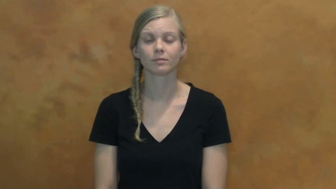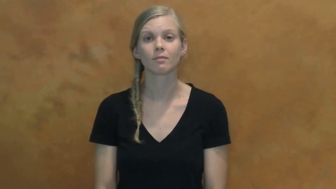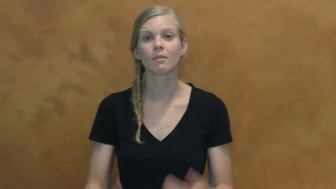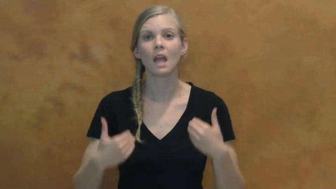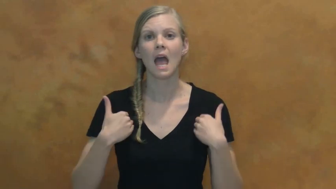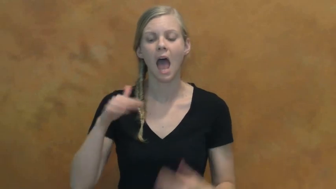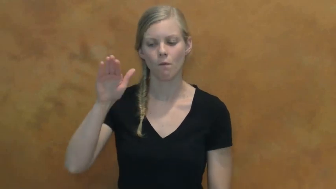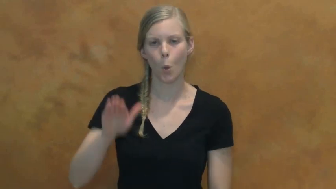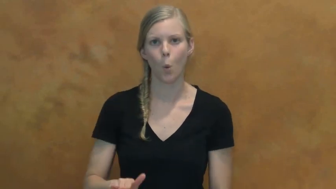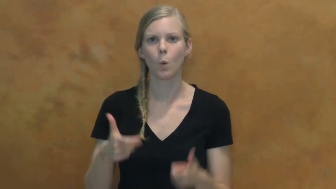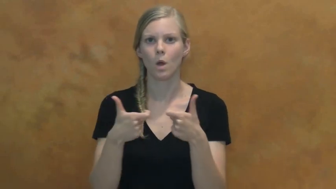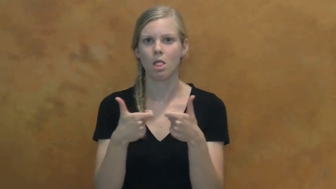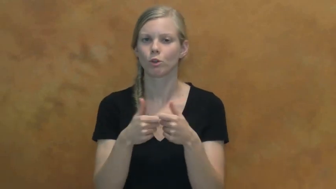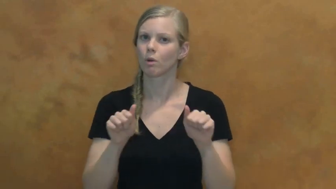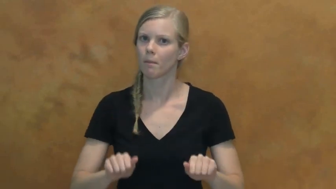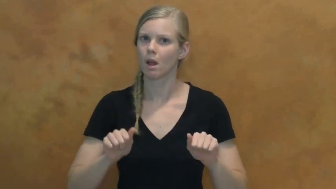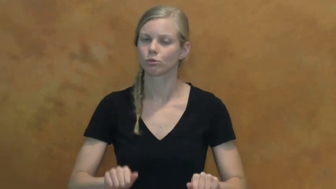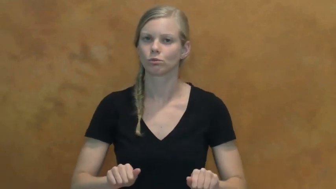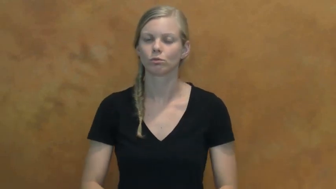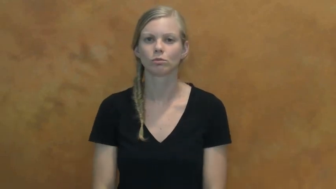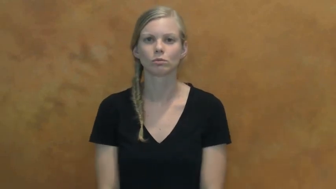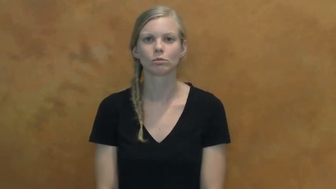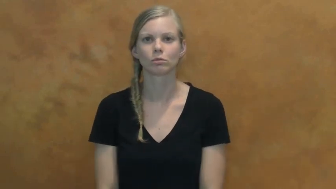negative charge